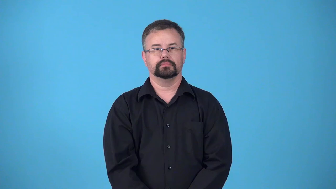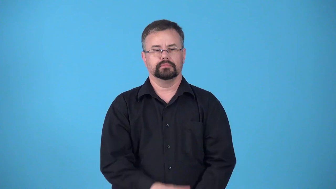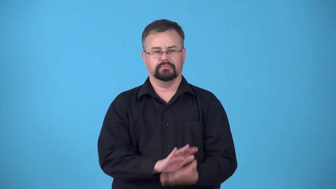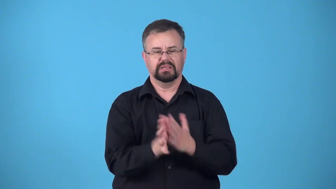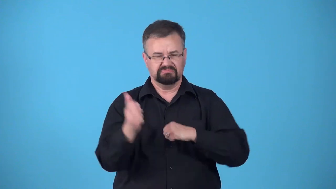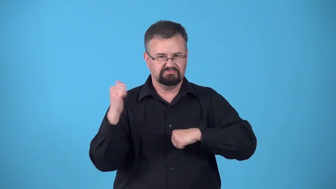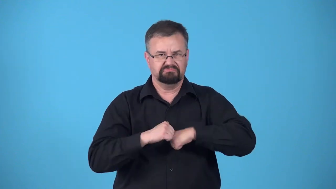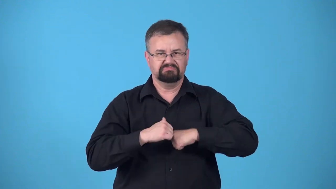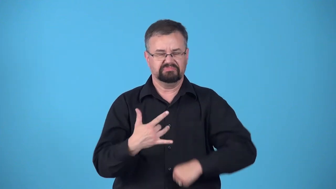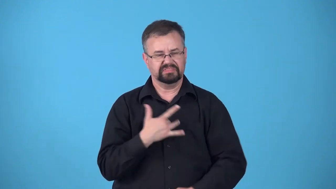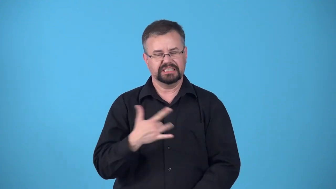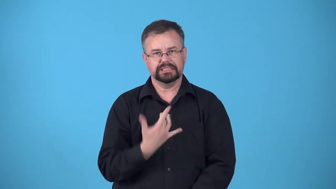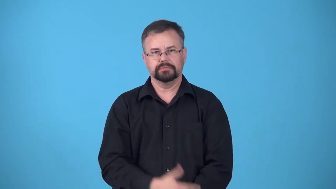cauterize, deaden